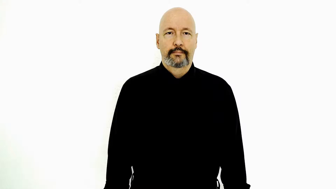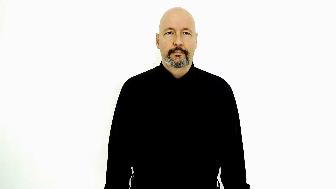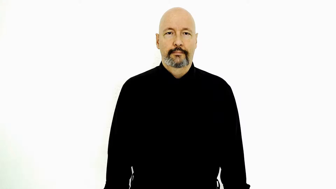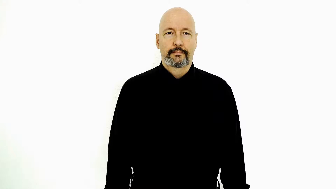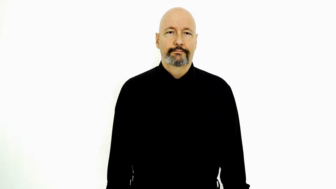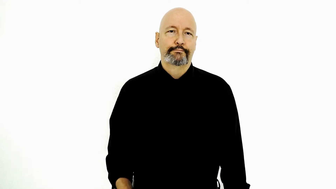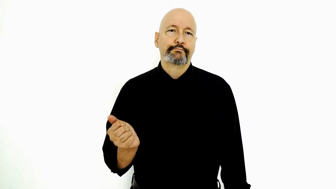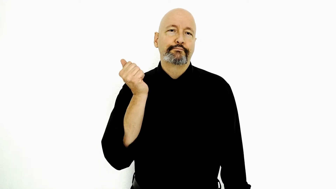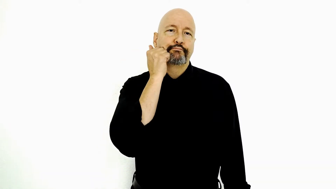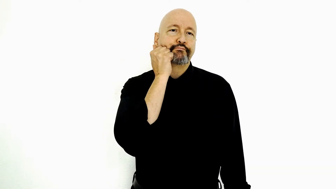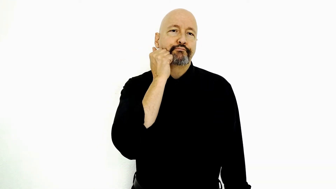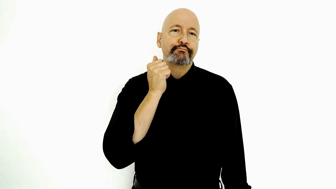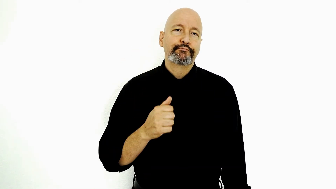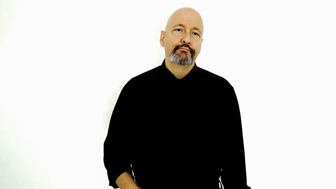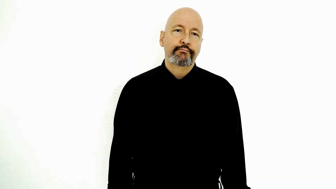BUM / derelict / vagabond / ultra-casual